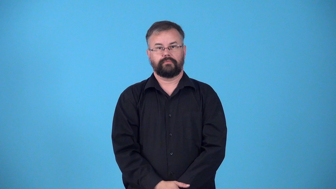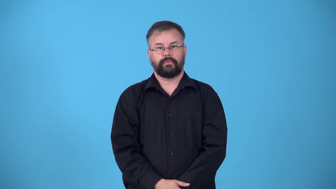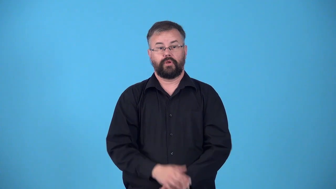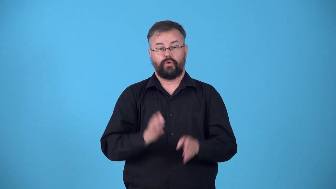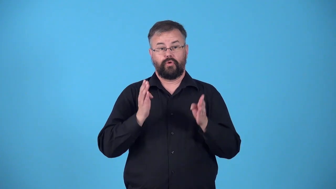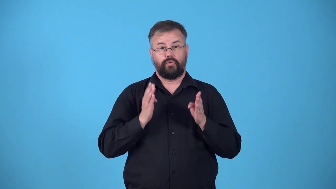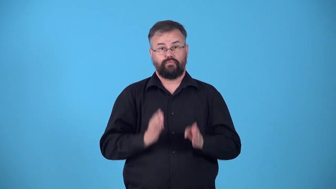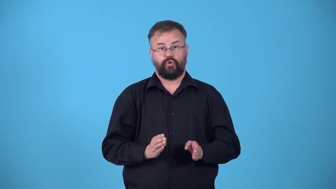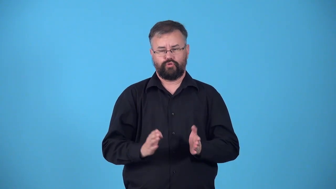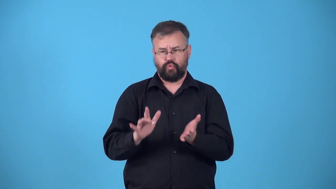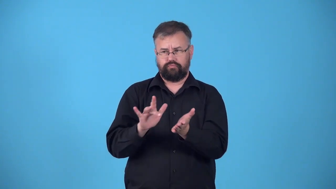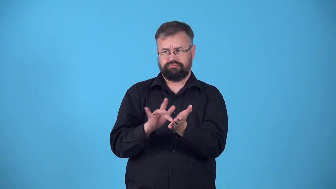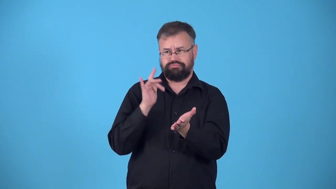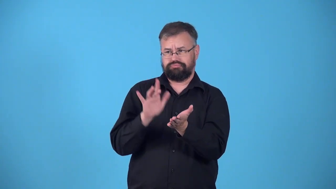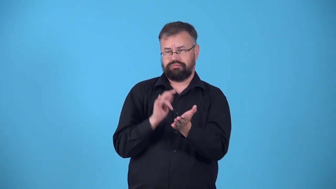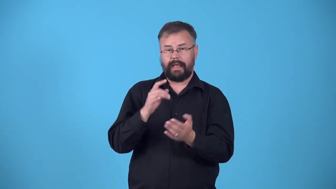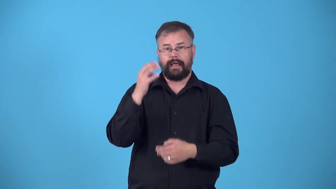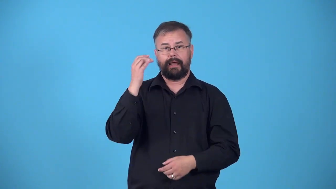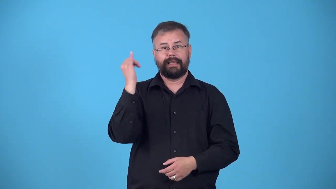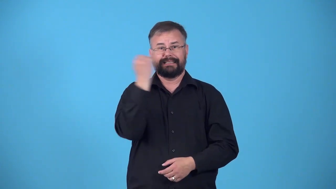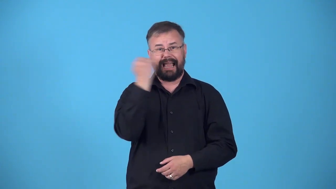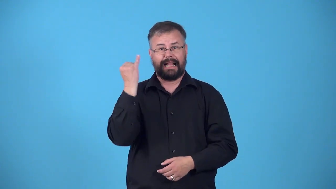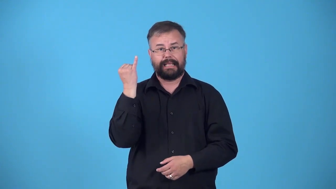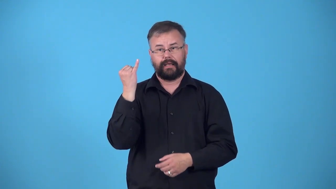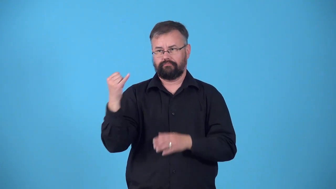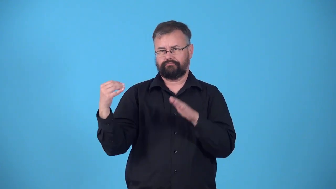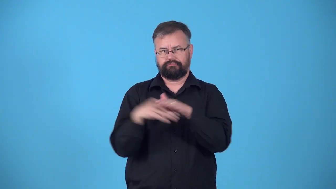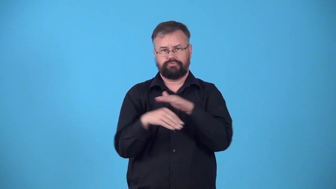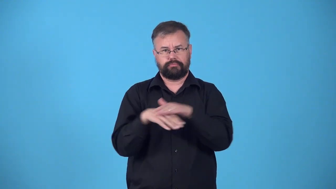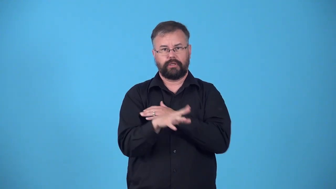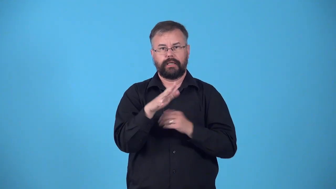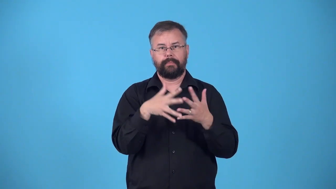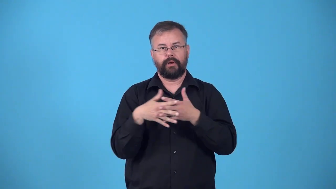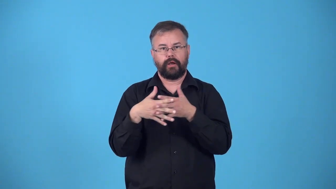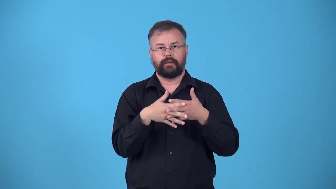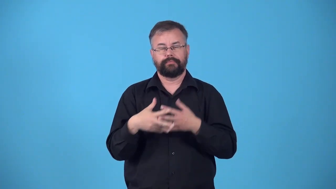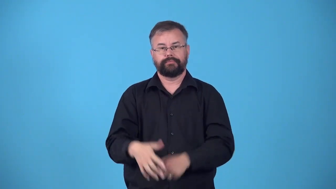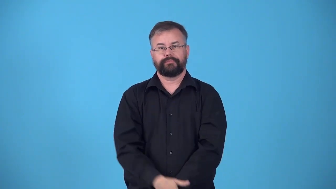padrone